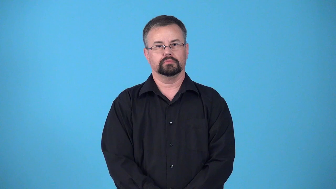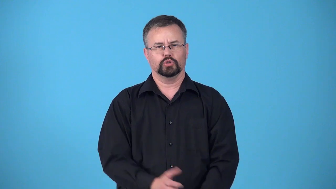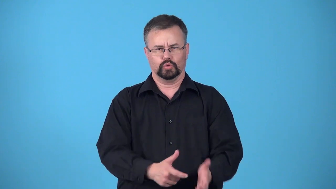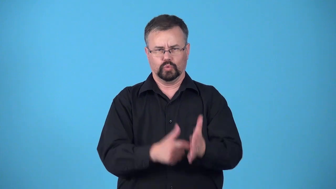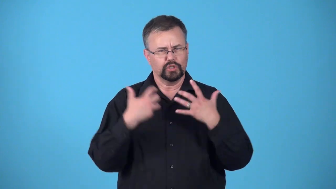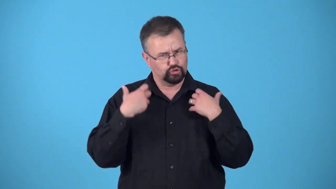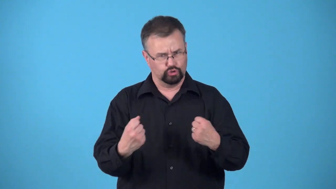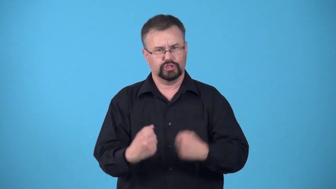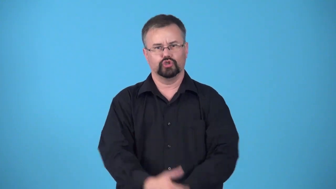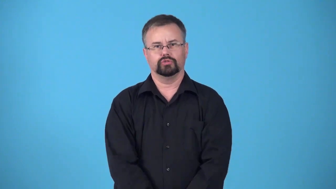take guts